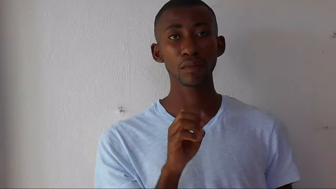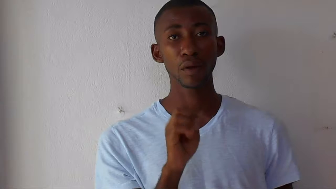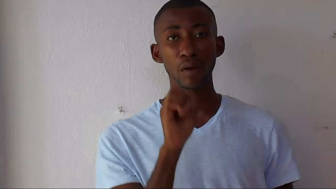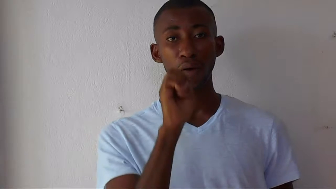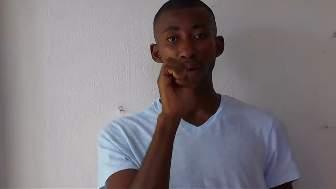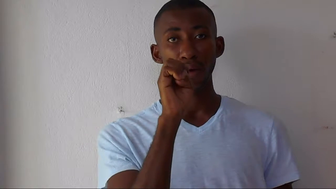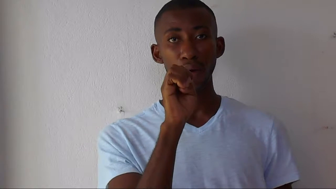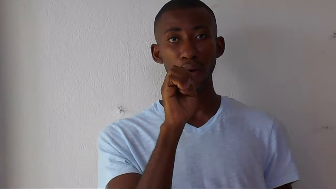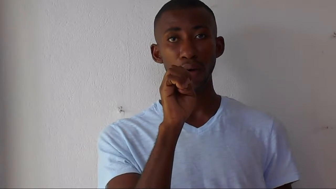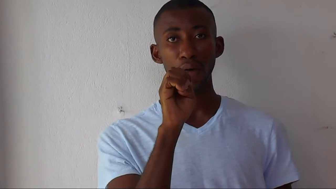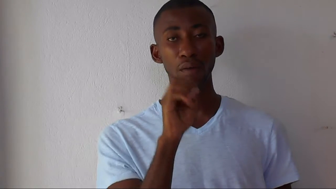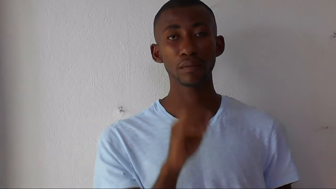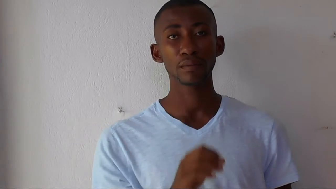lettere